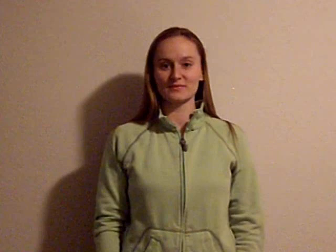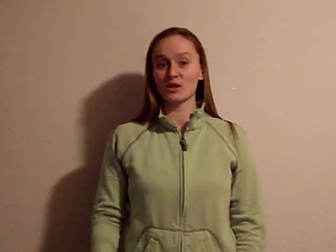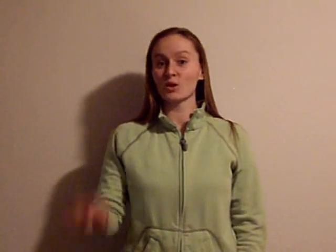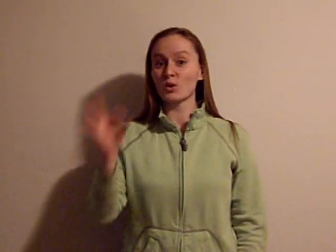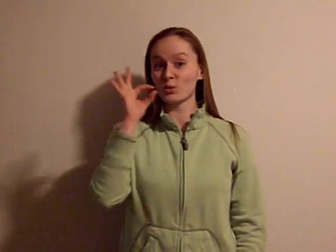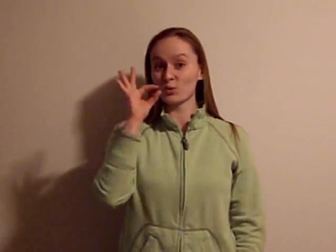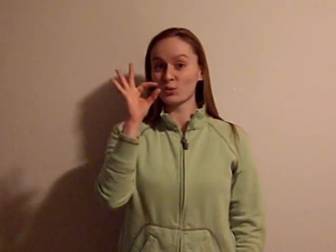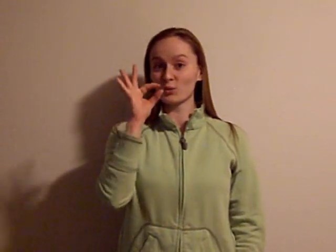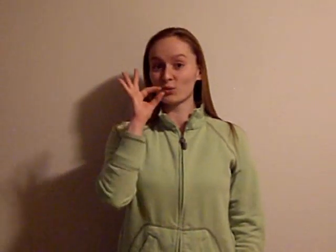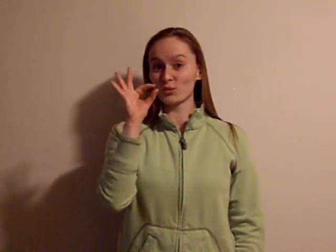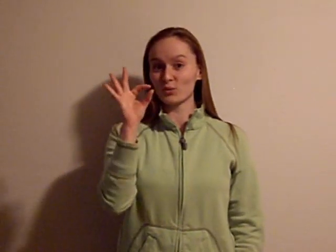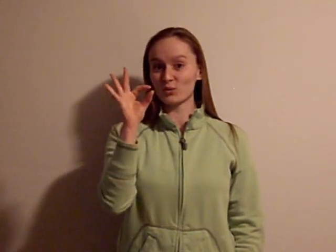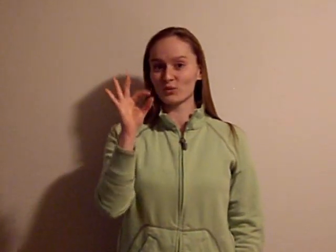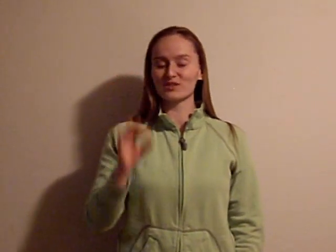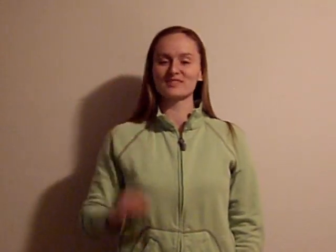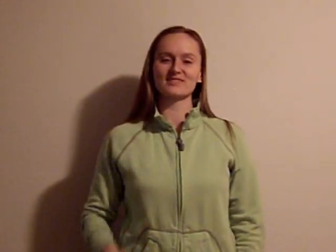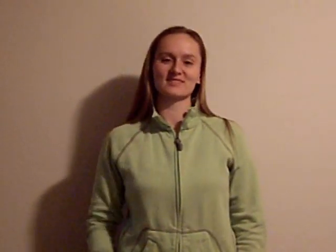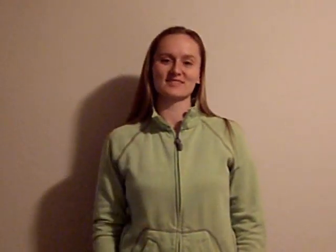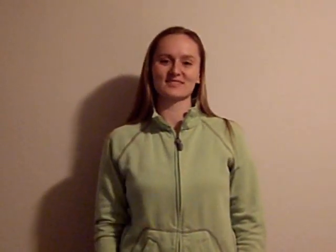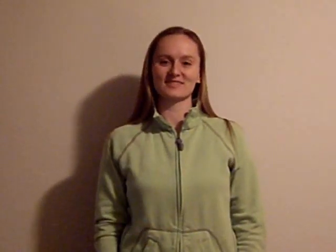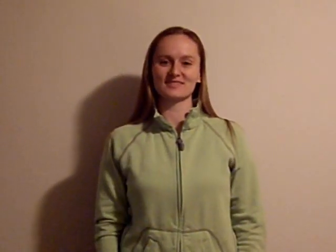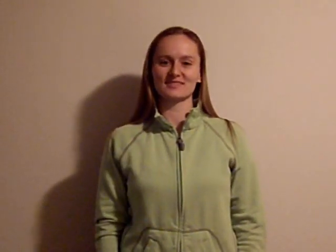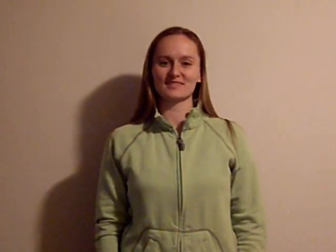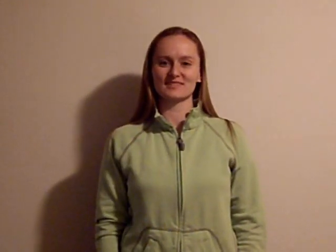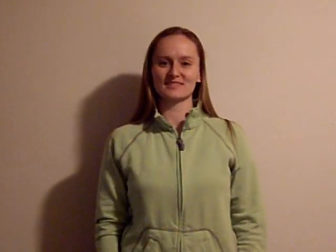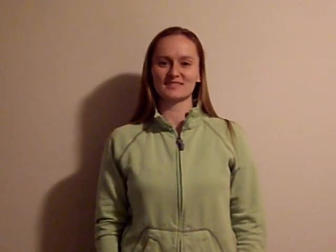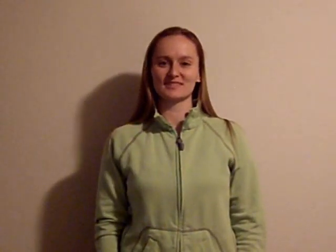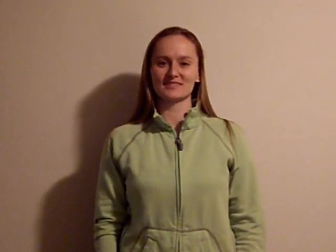Marijuana